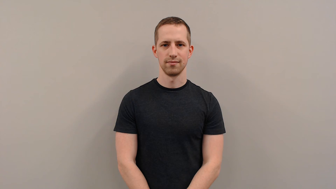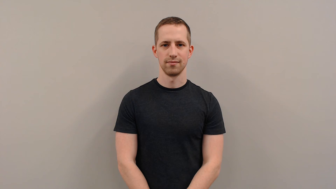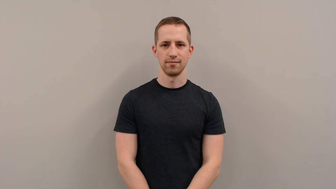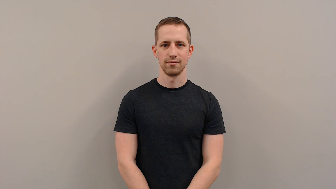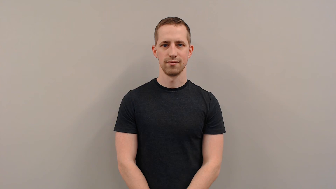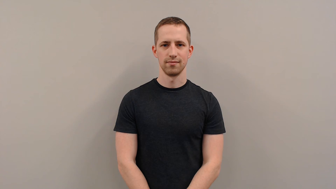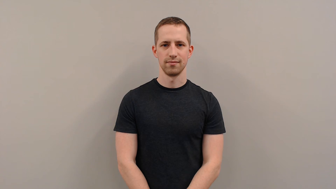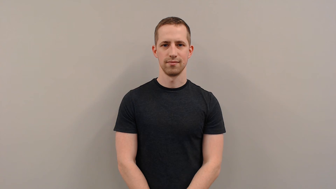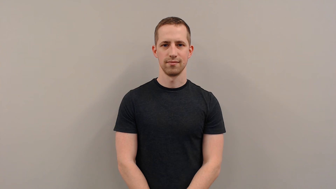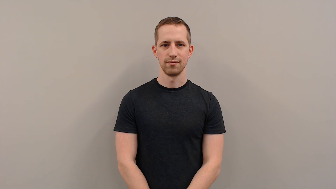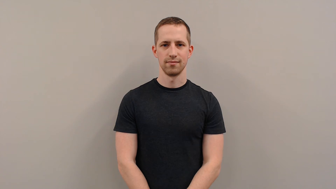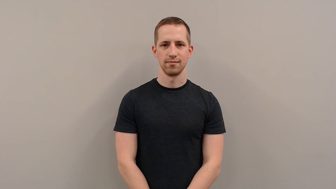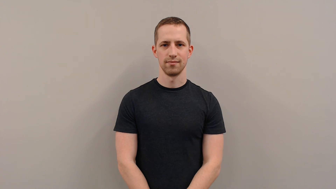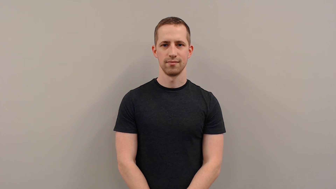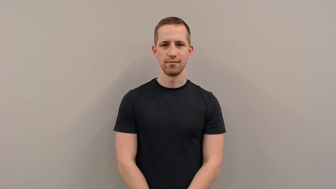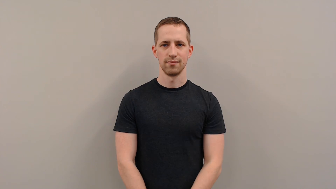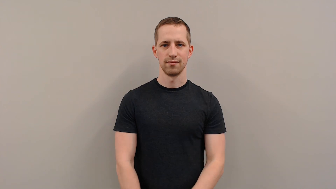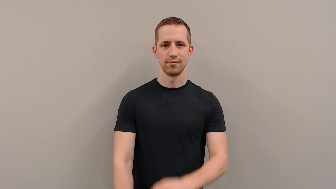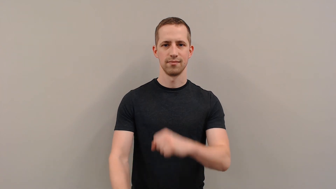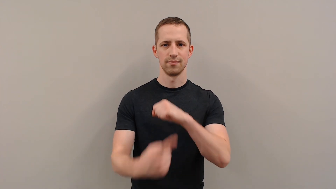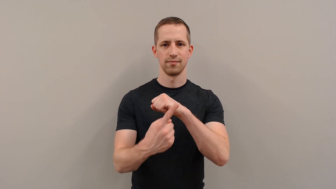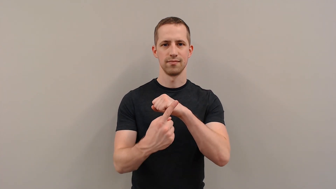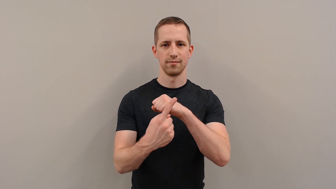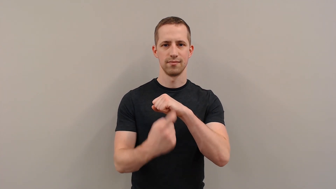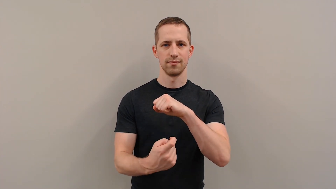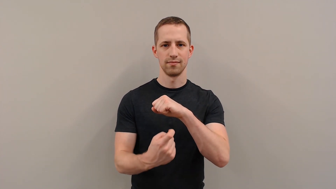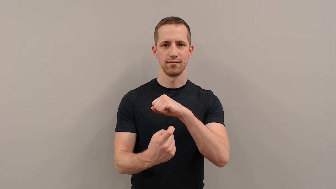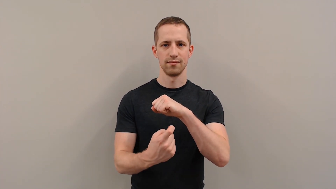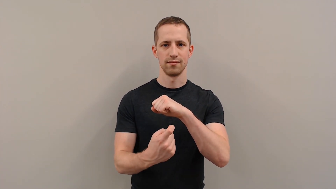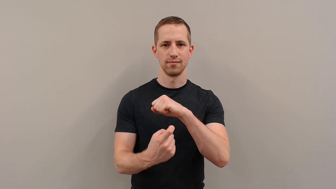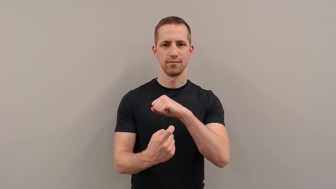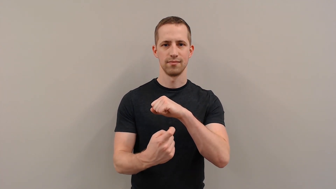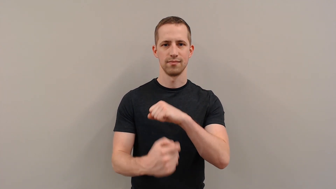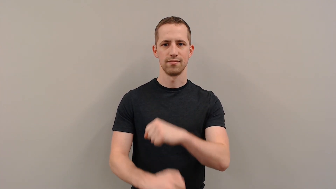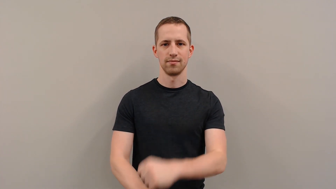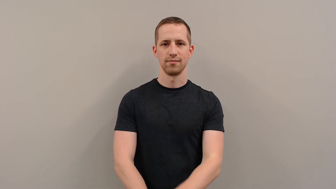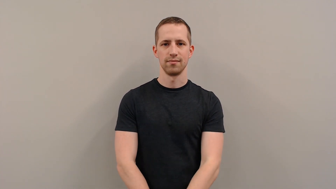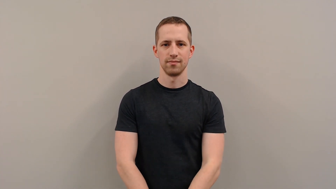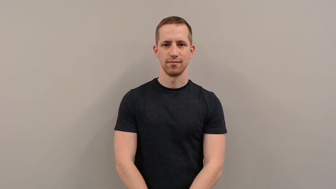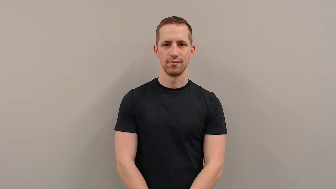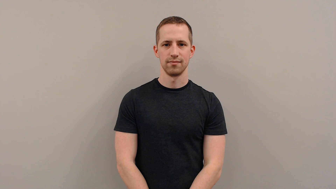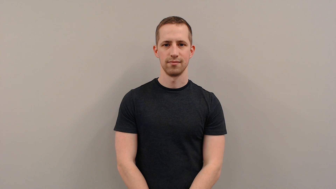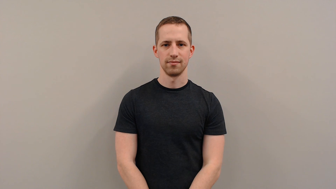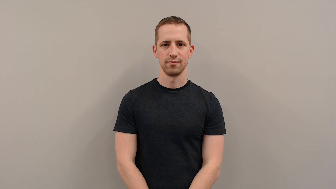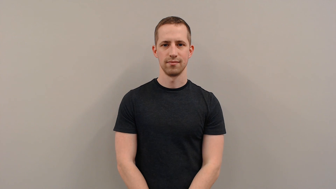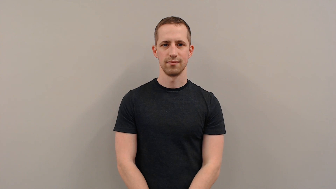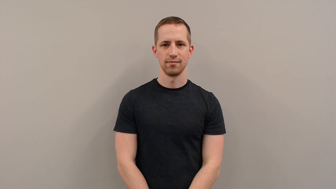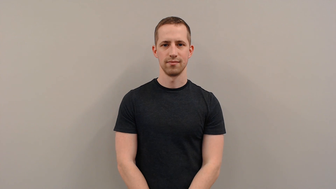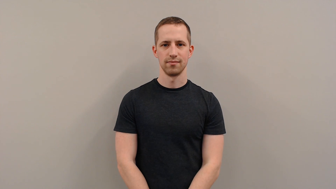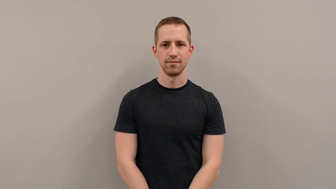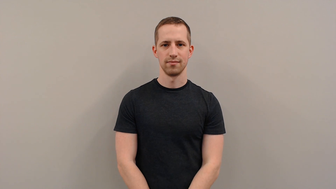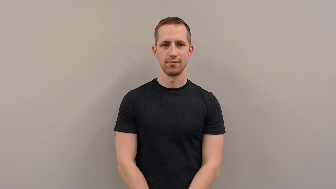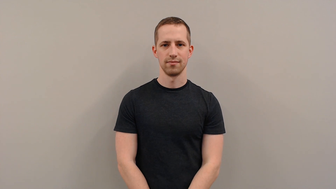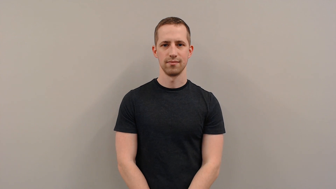Mars